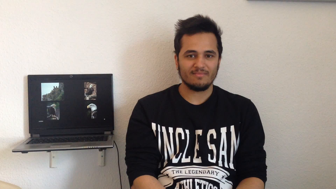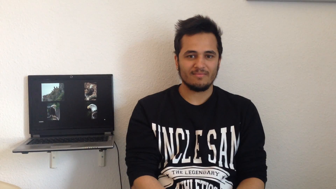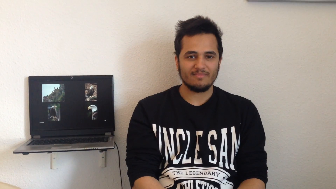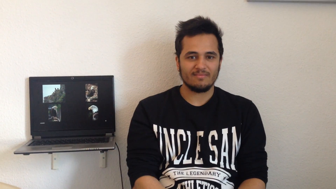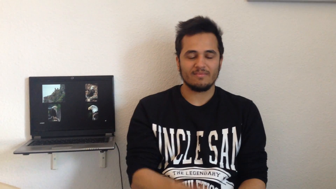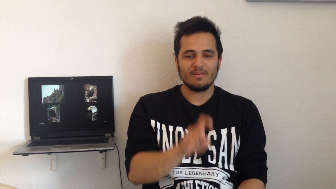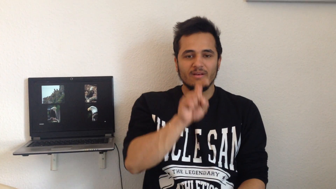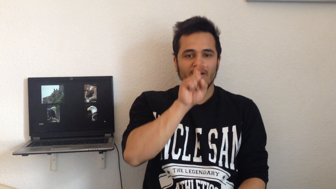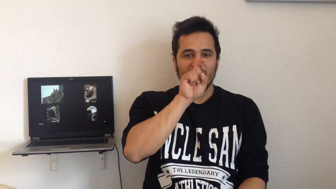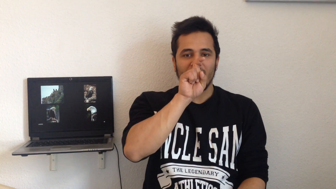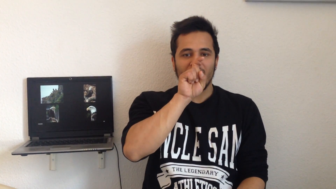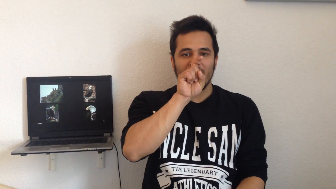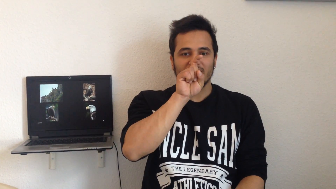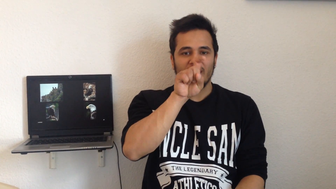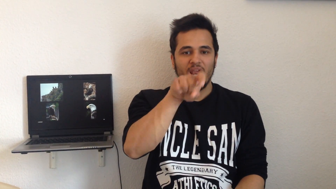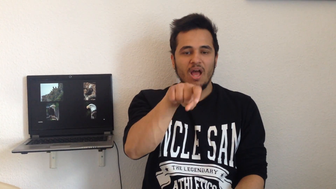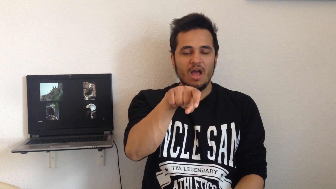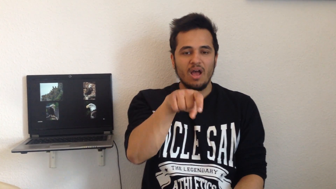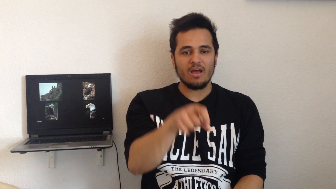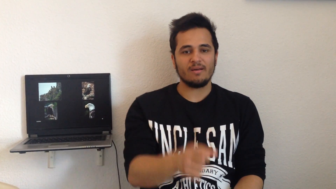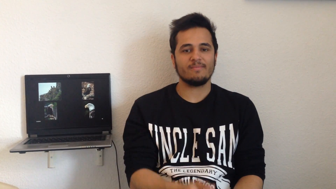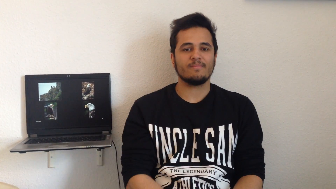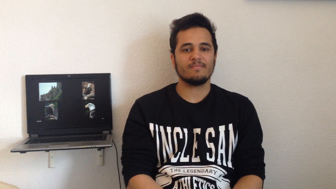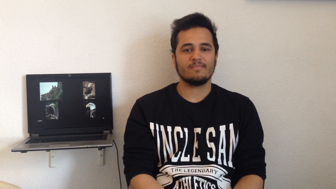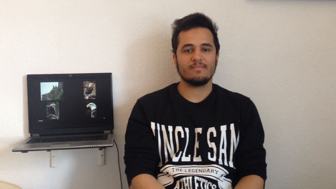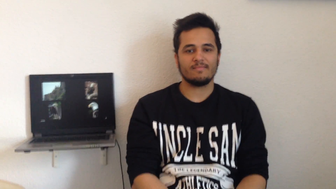eagle